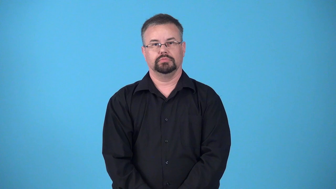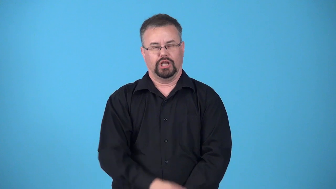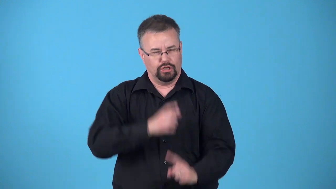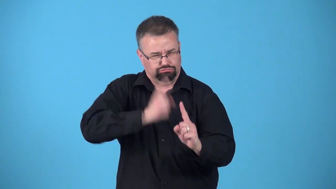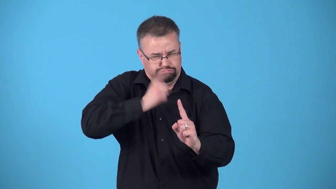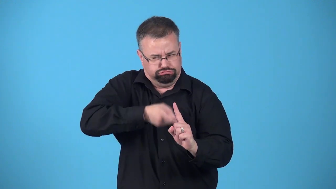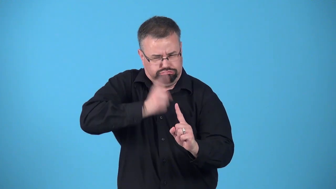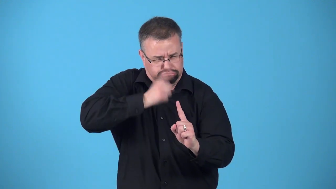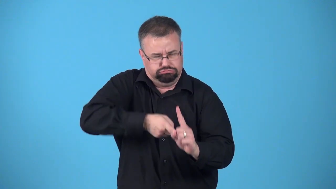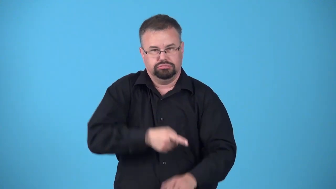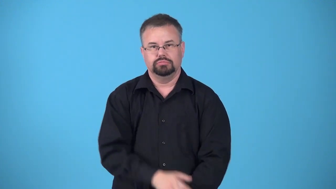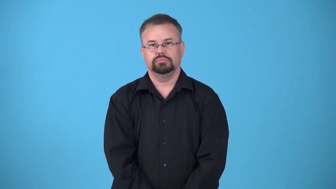lay down the law